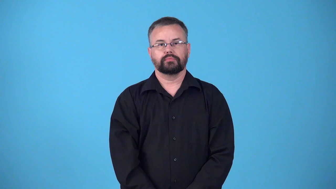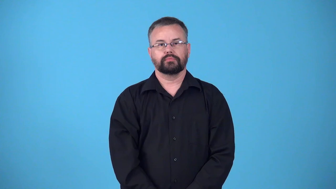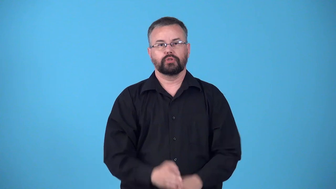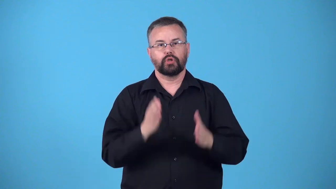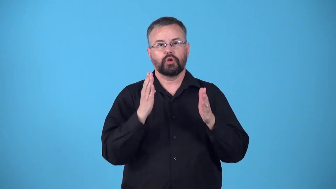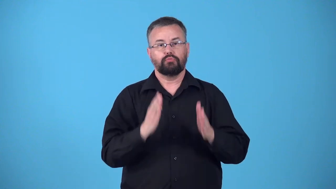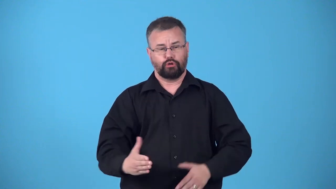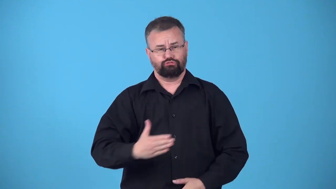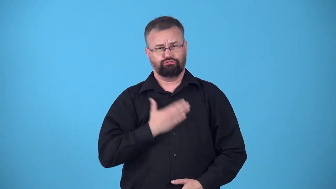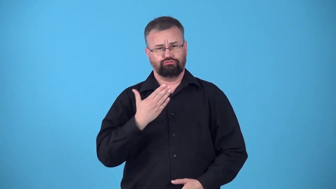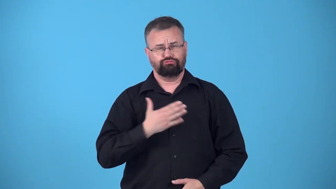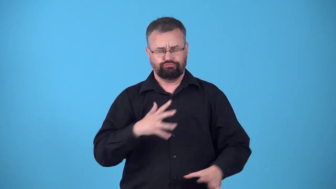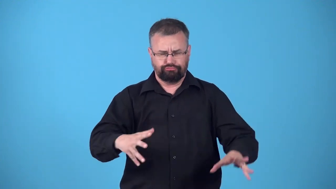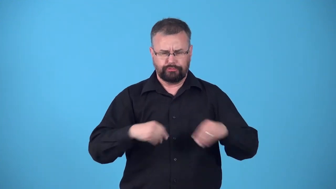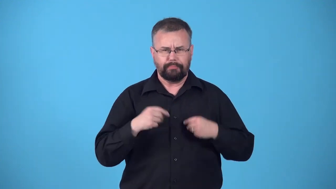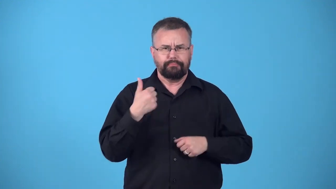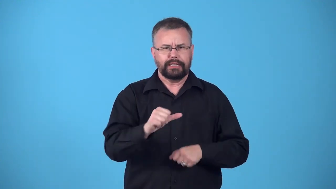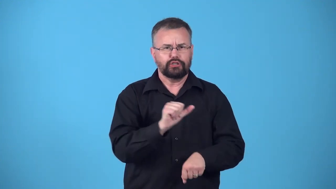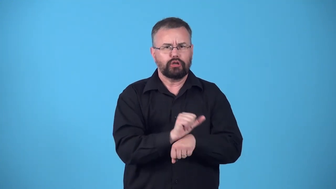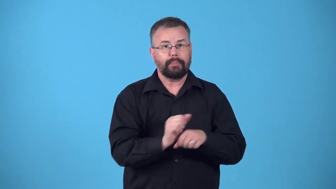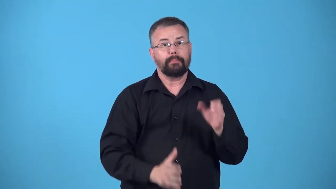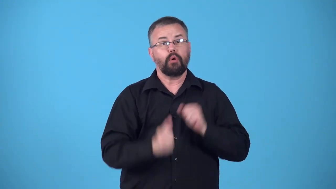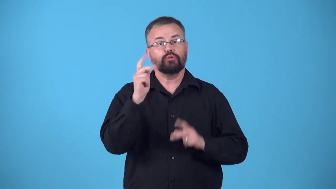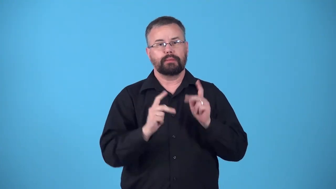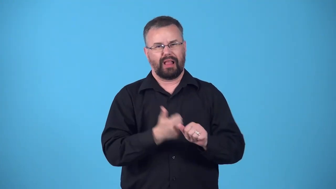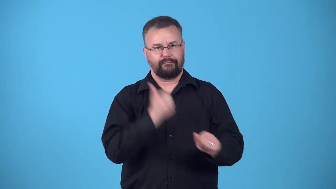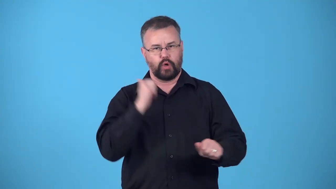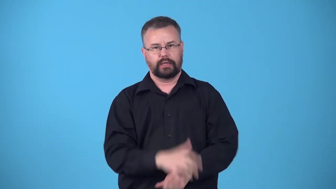glutton for punishment